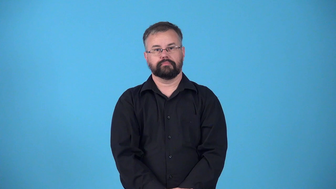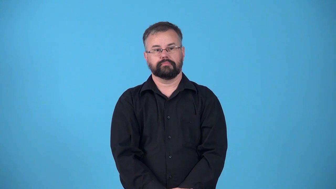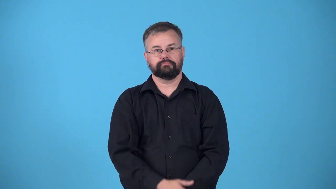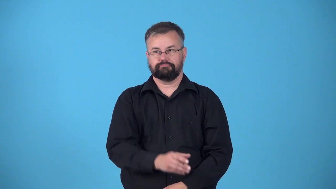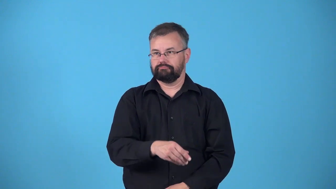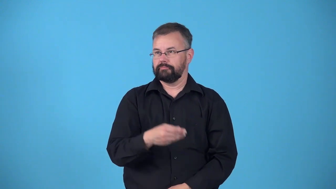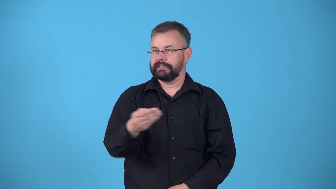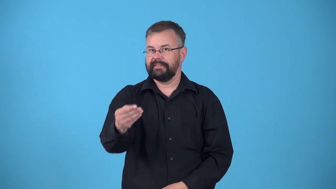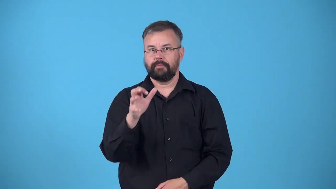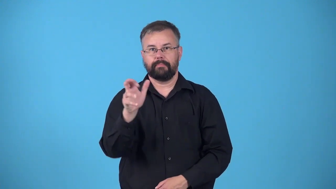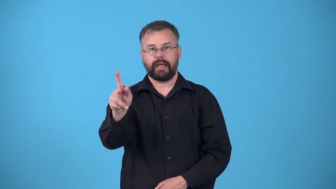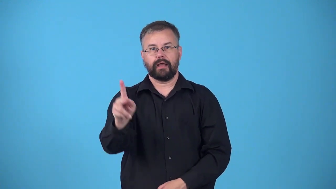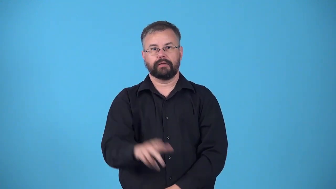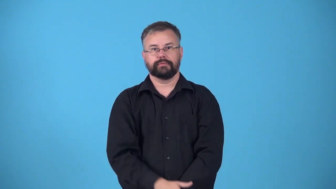give back, hand back, return